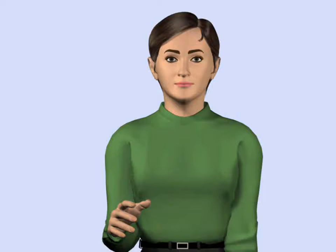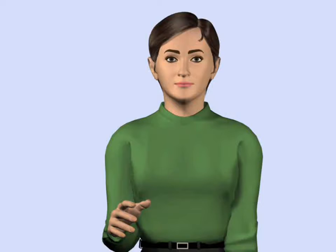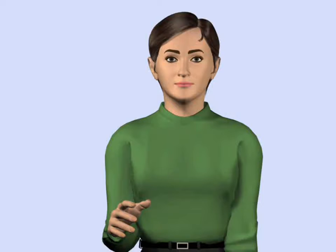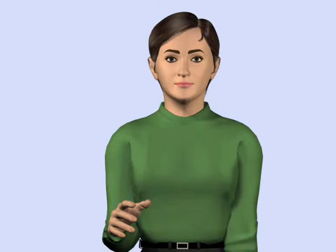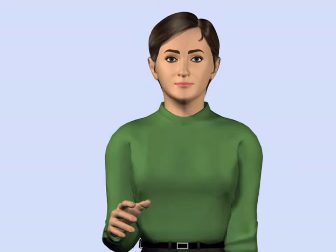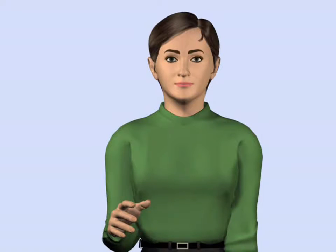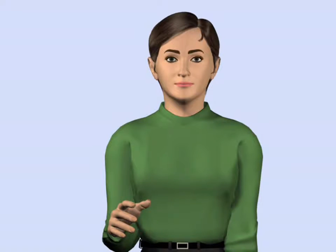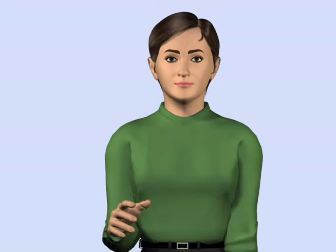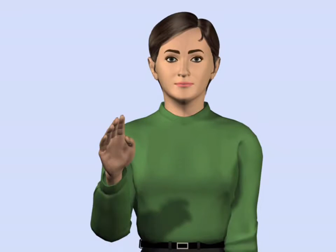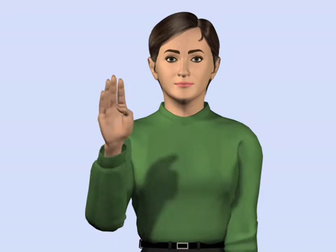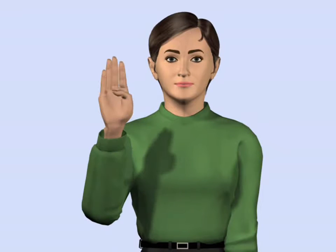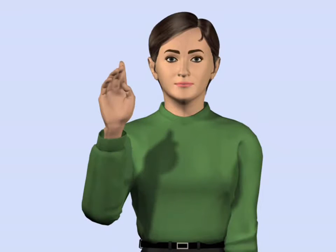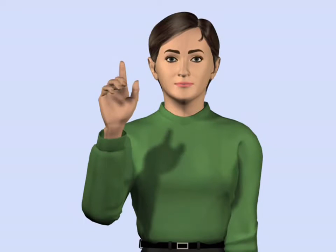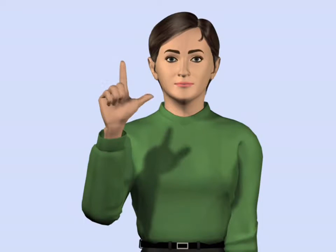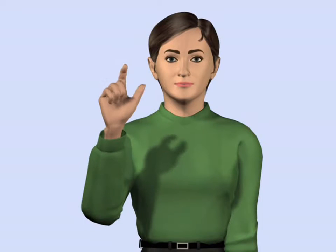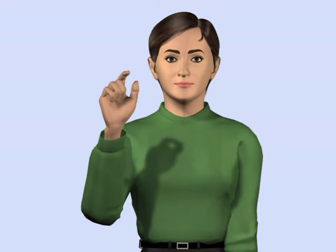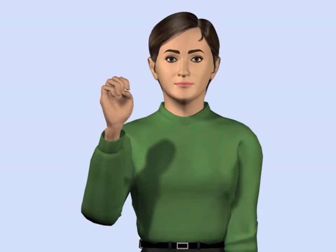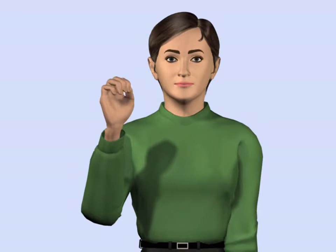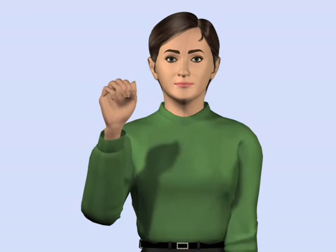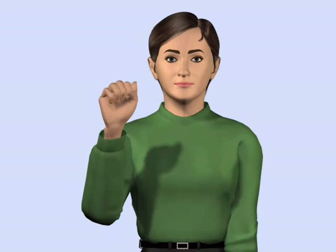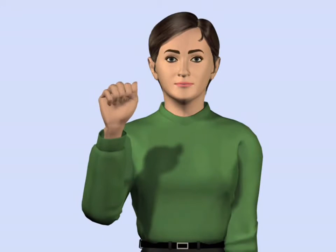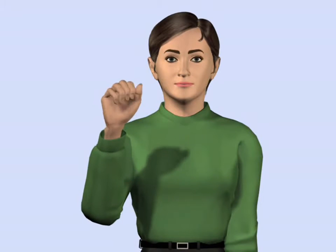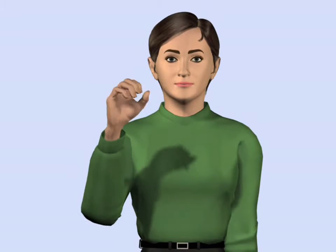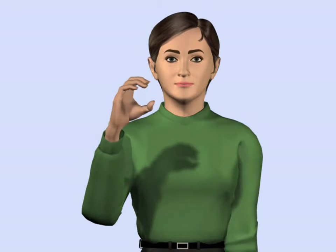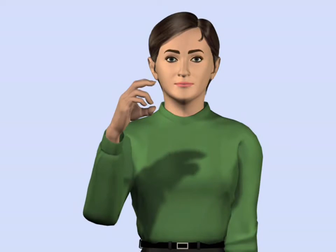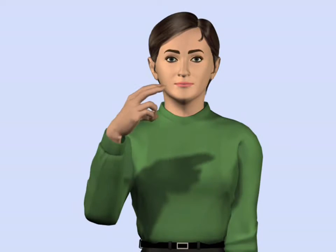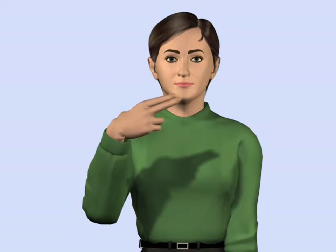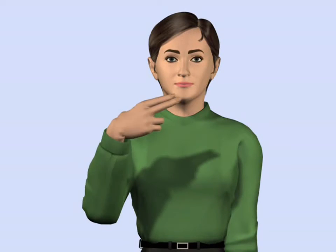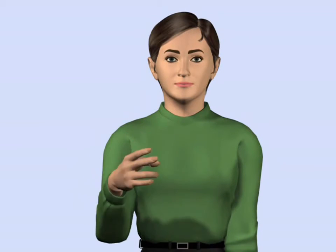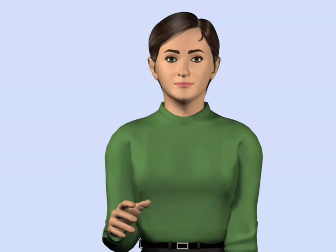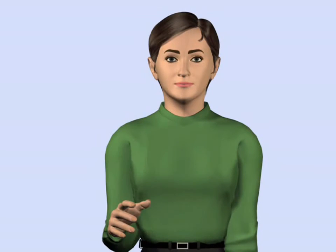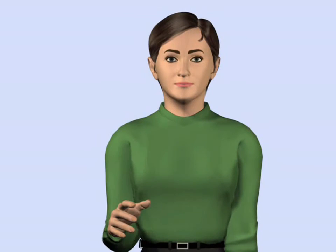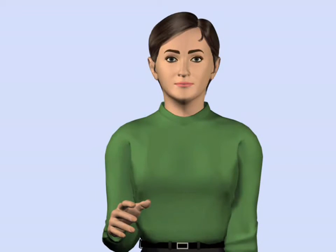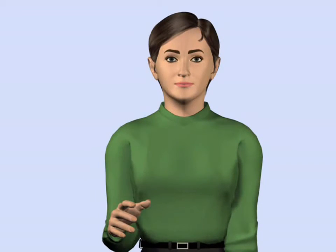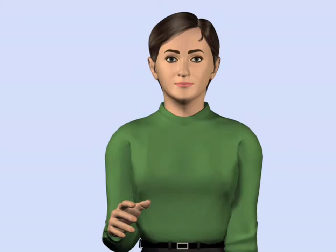bleach